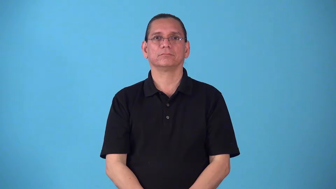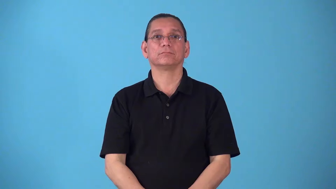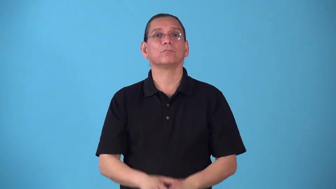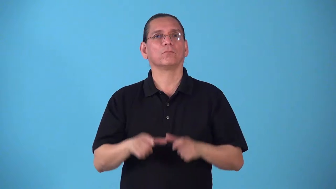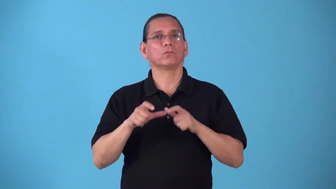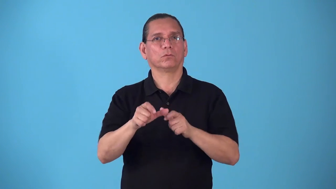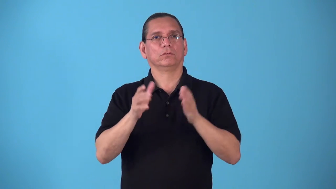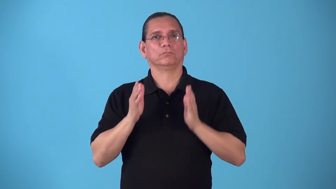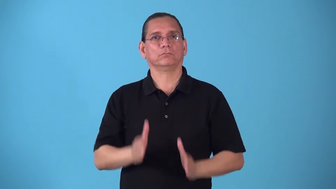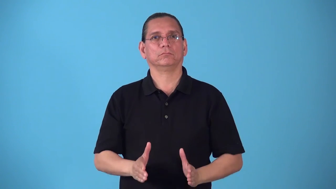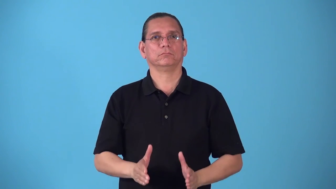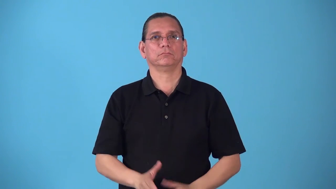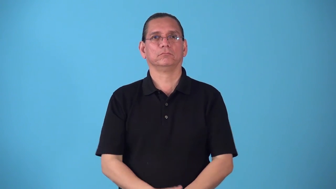runner-person